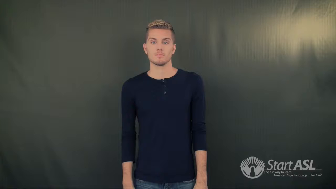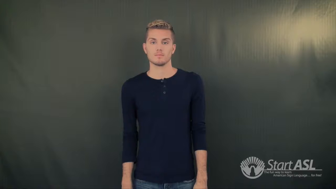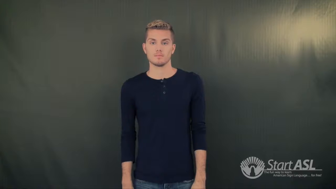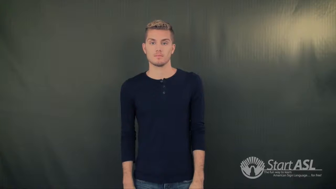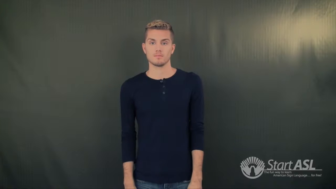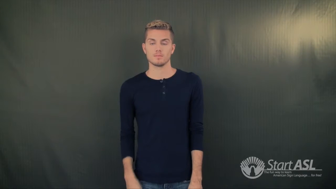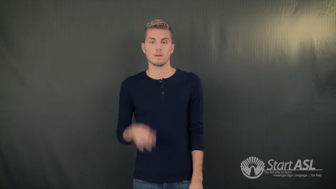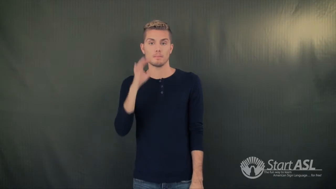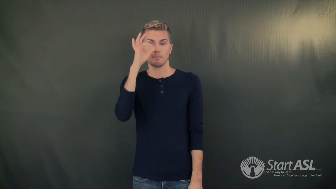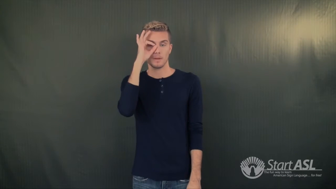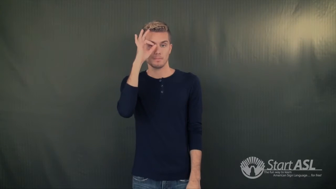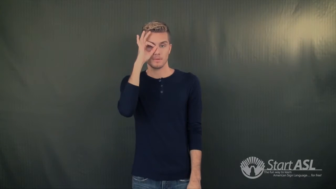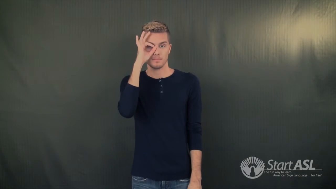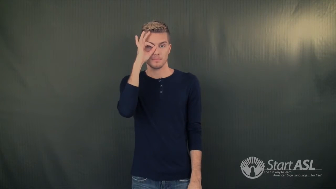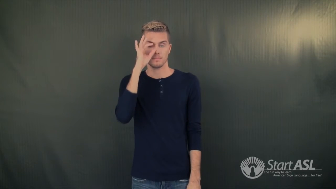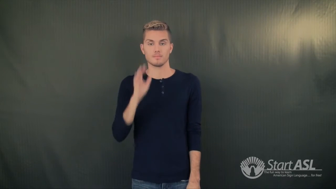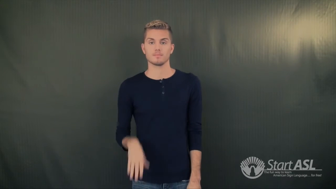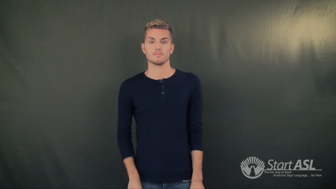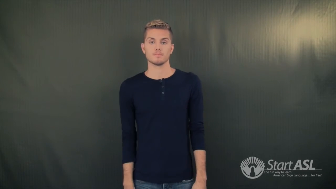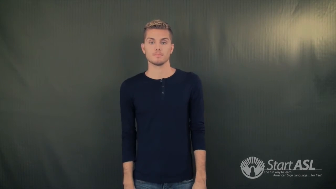pineapple